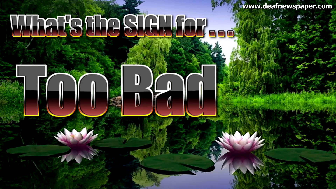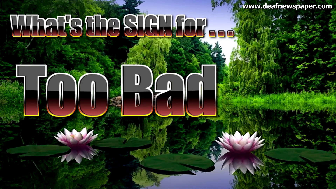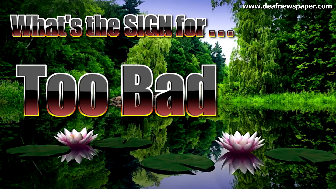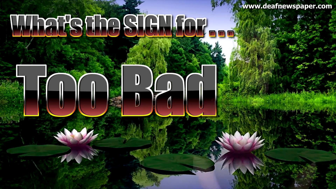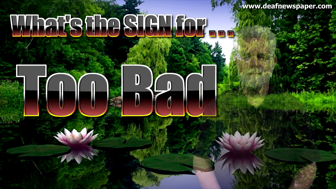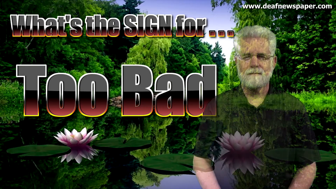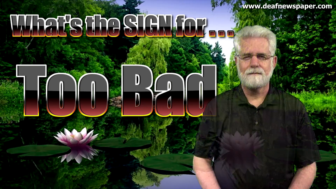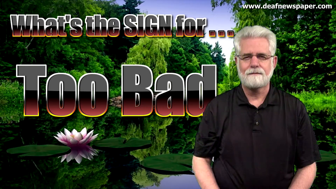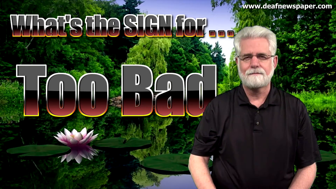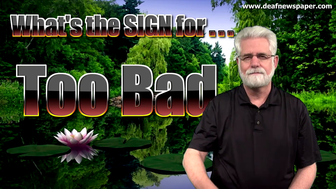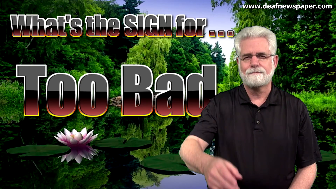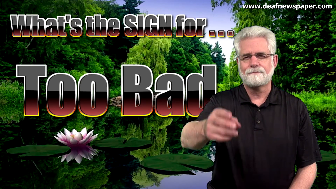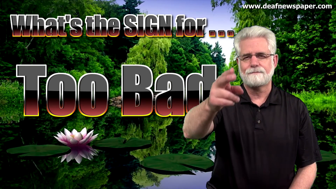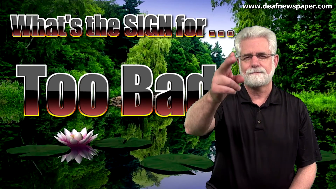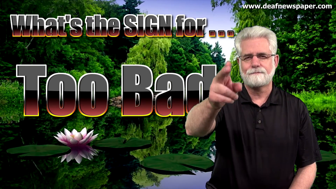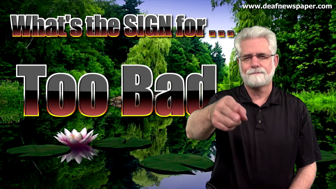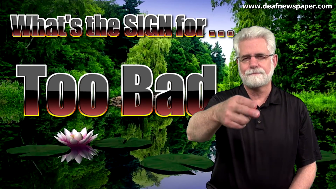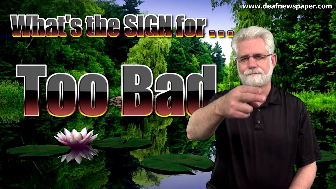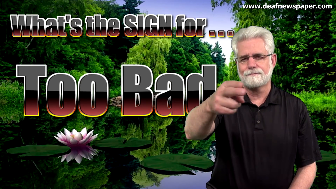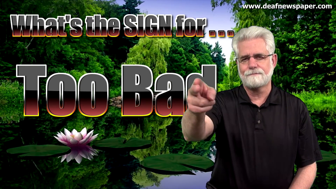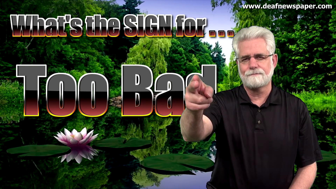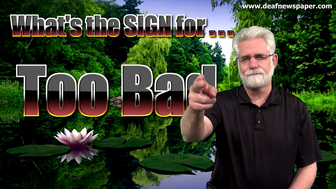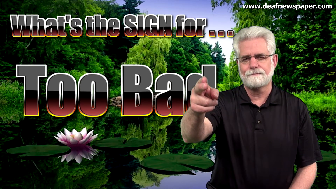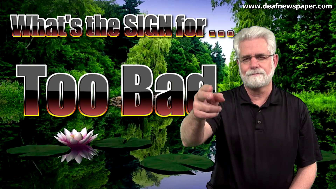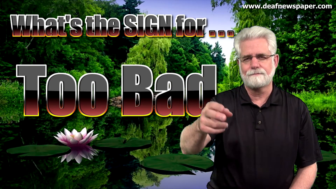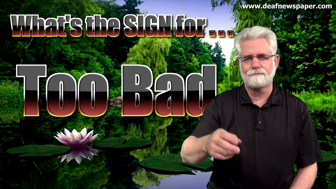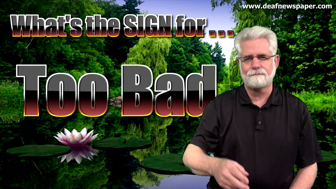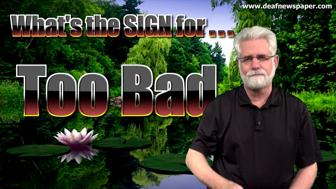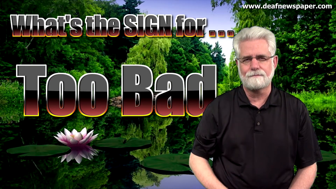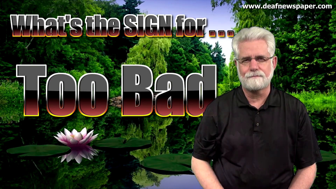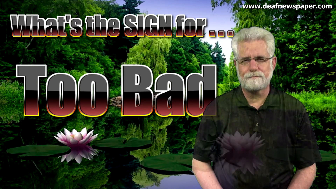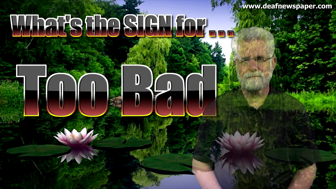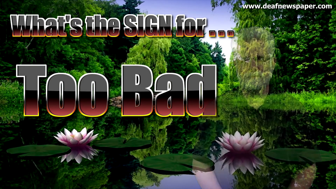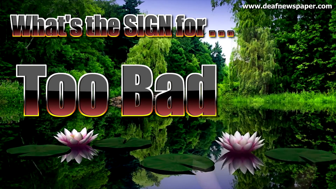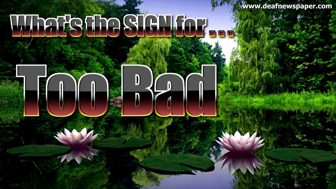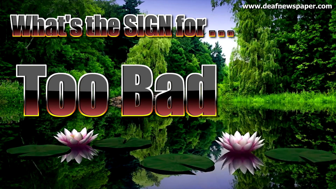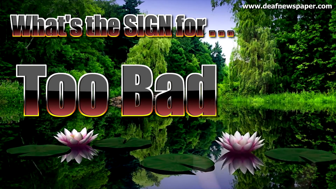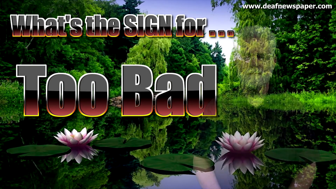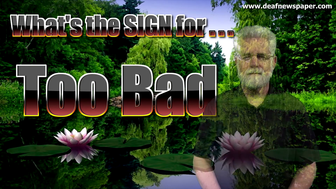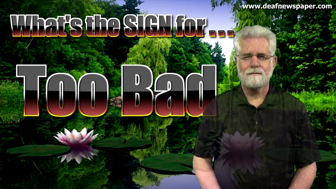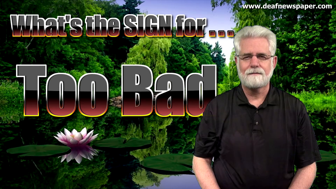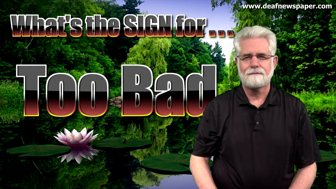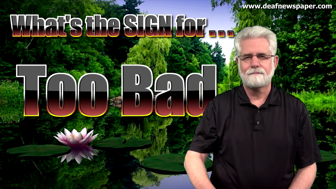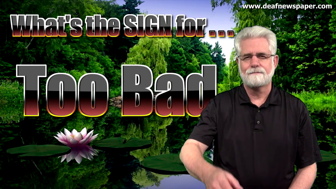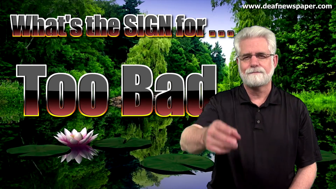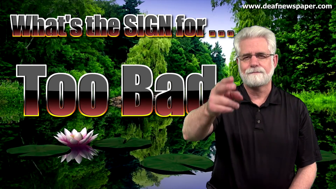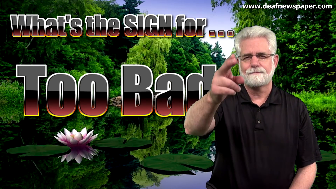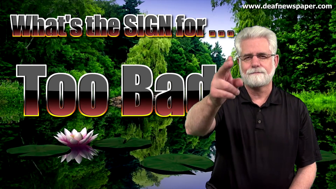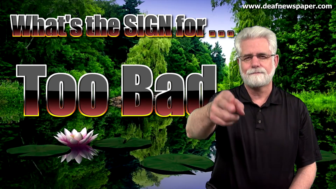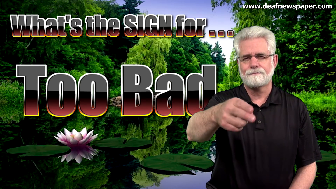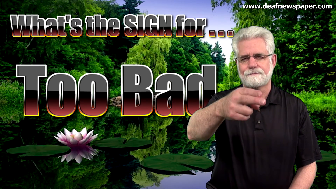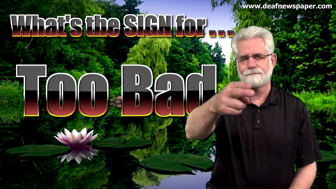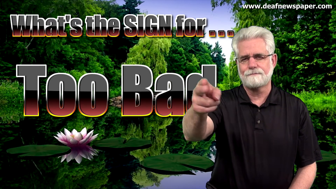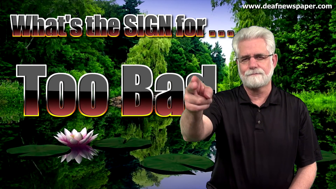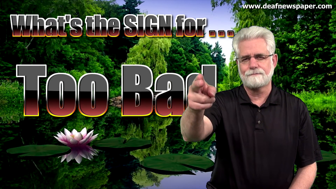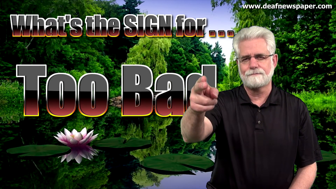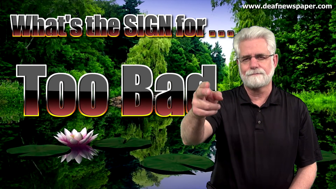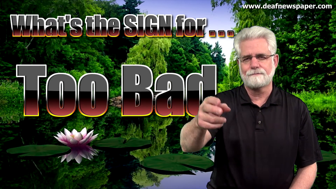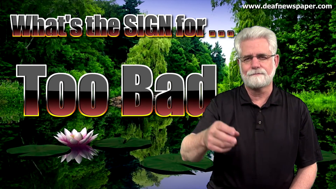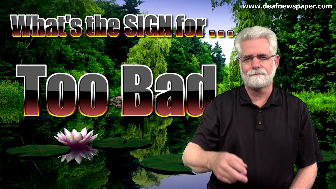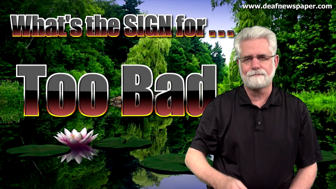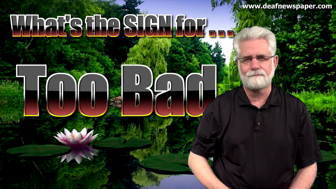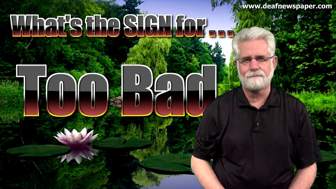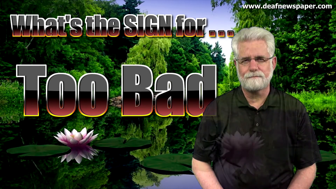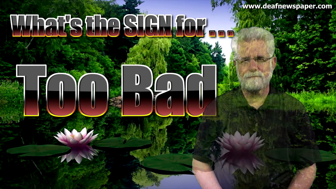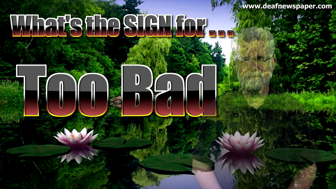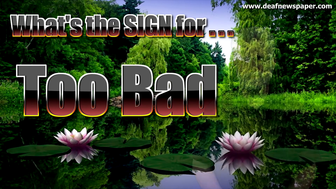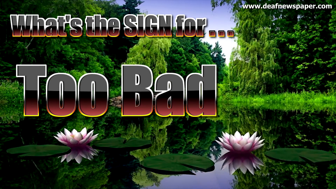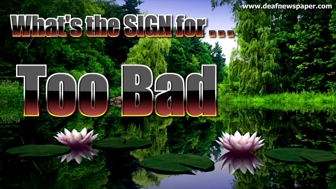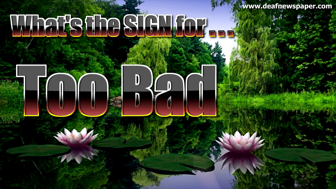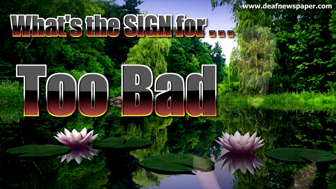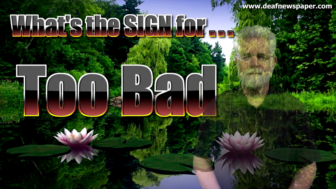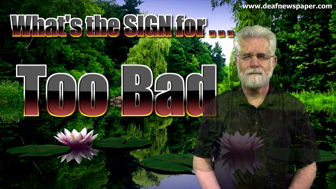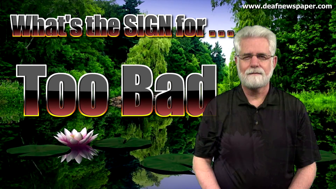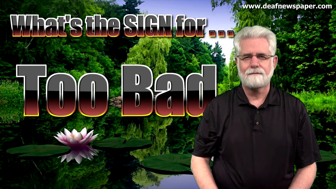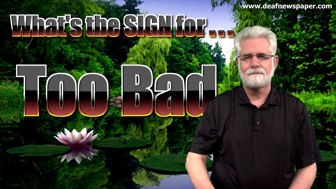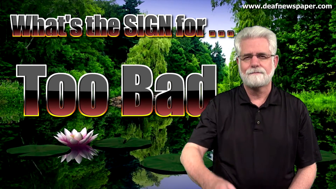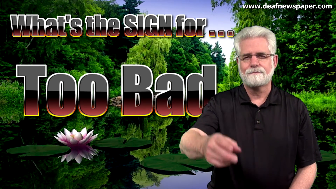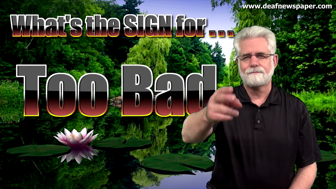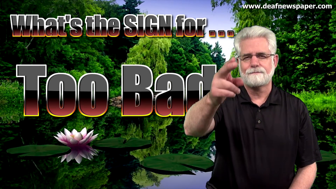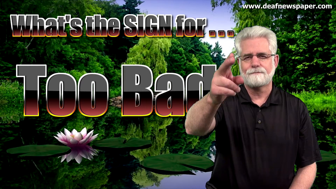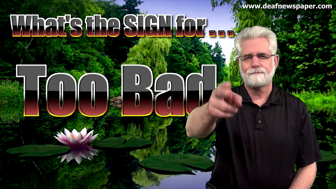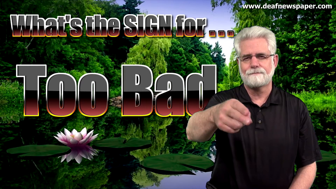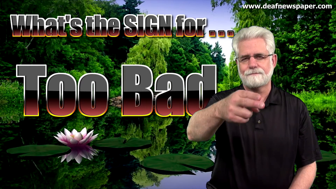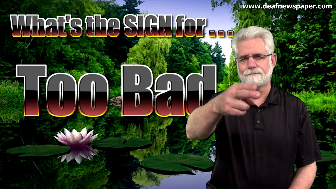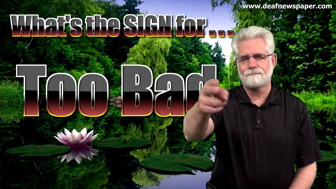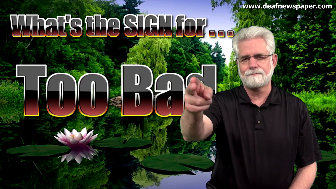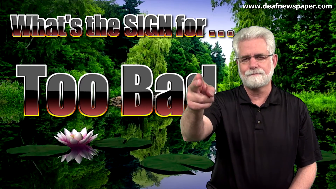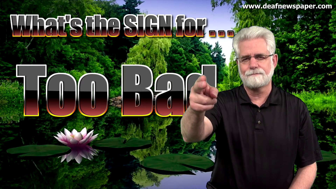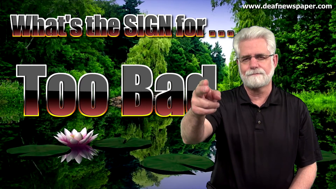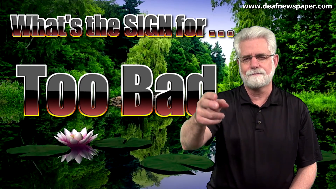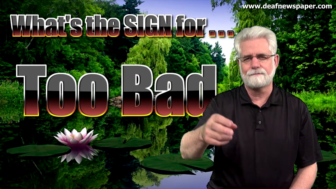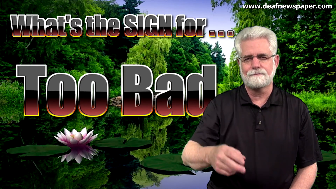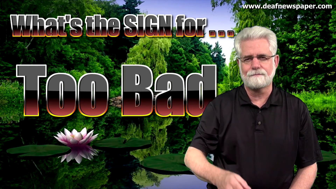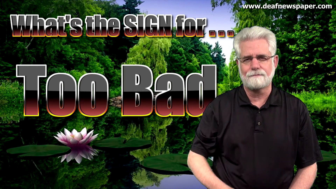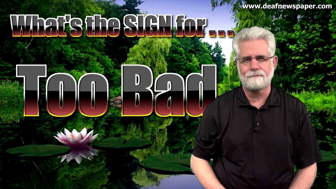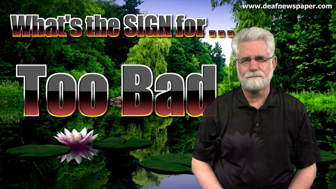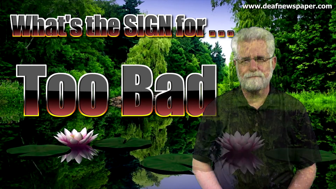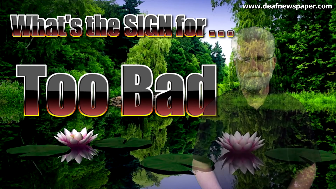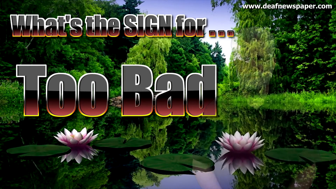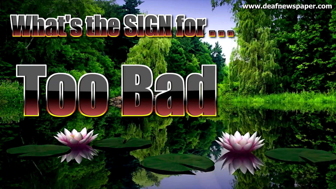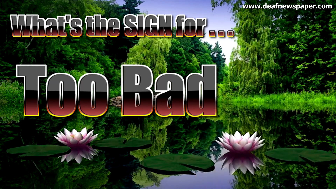TOO BAD